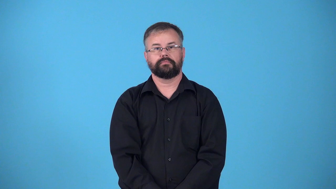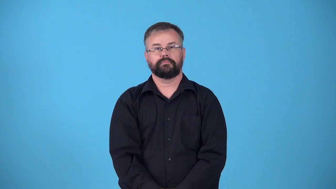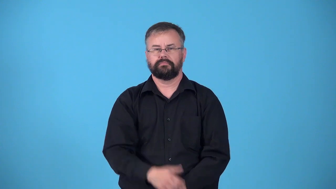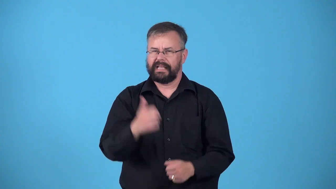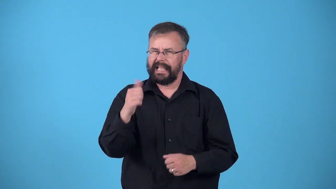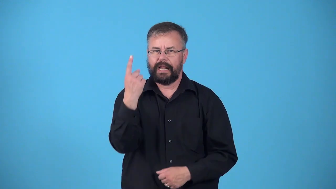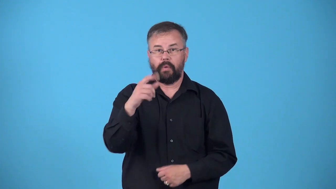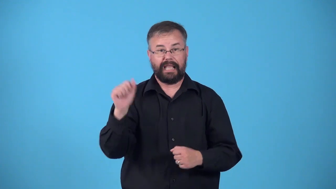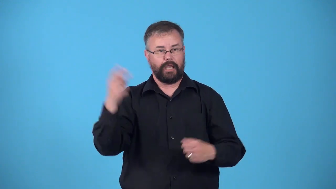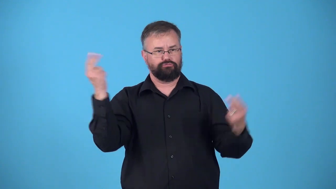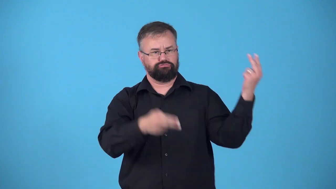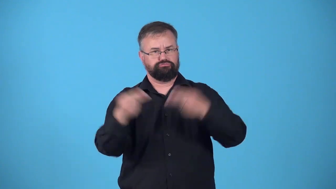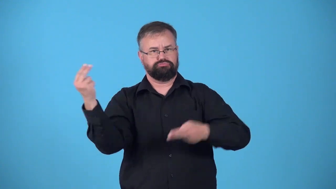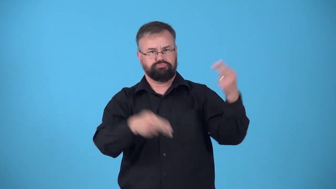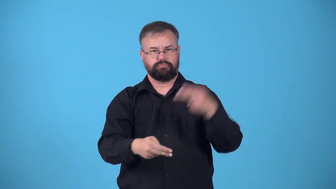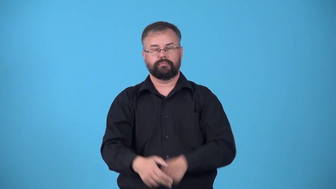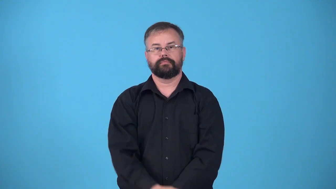open